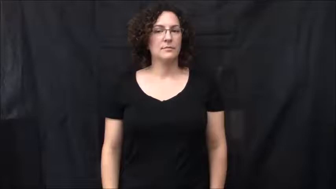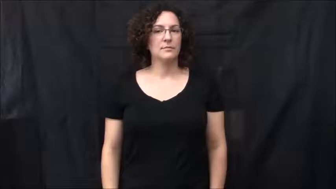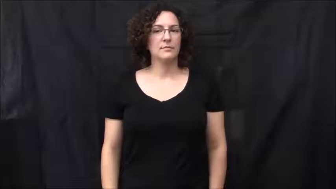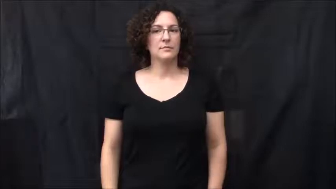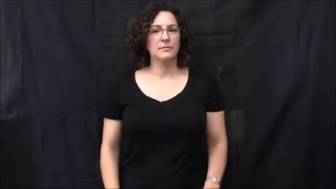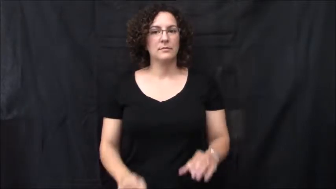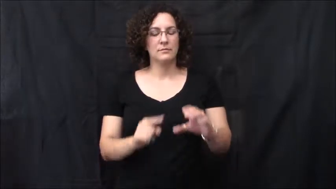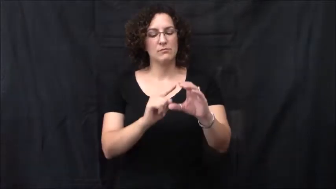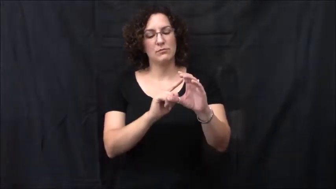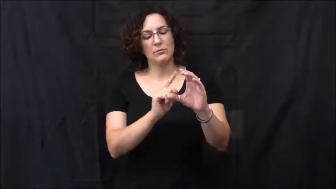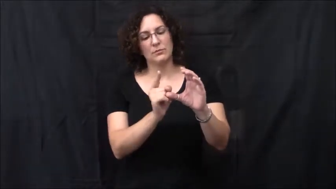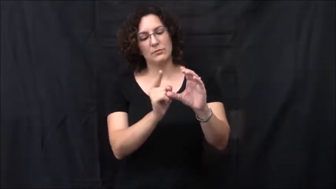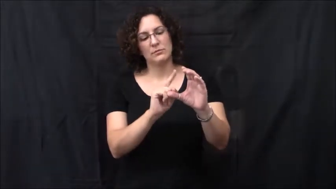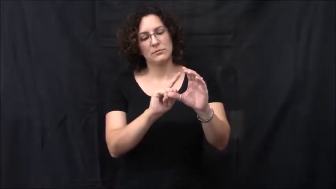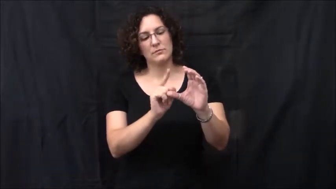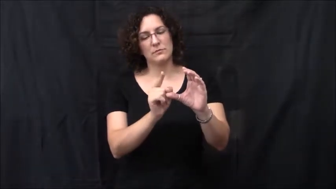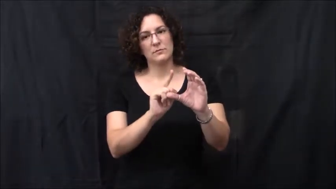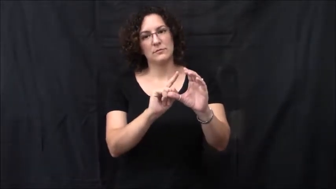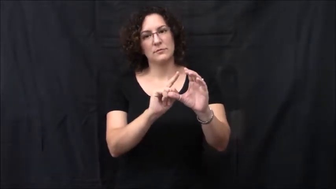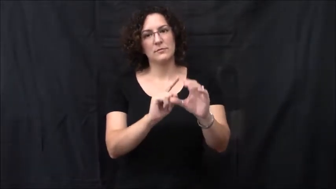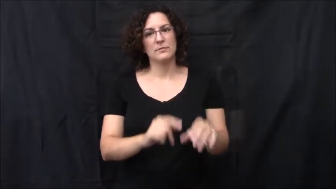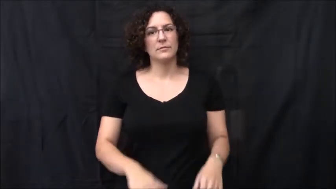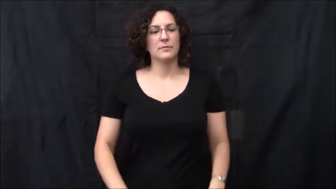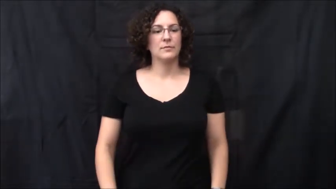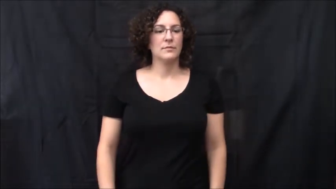Gauge